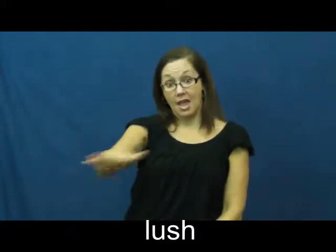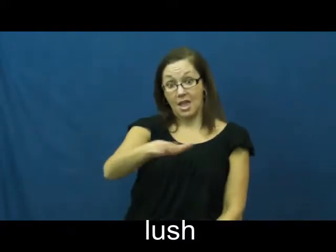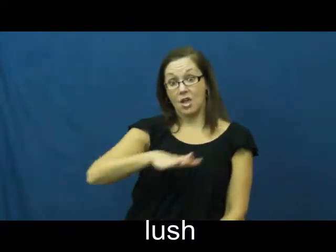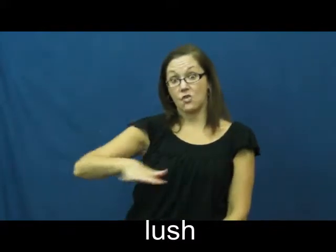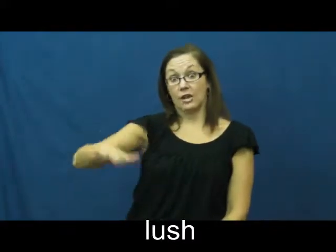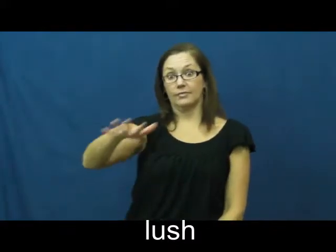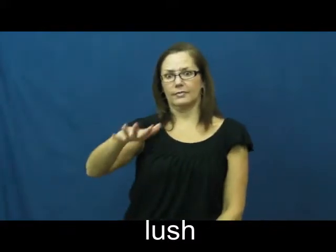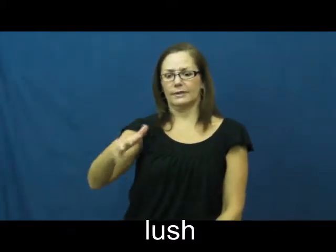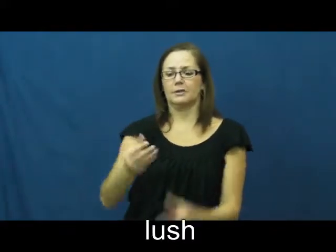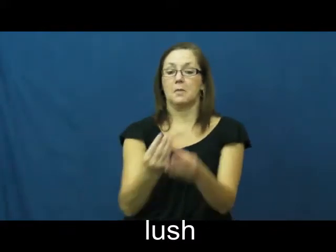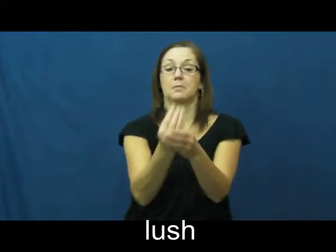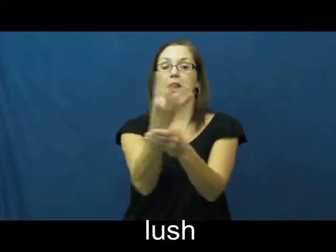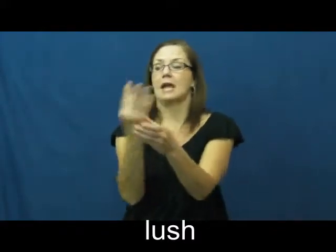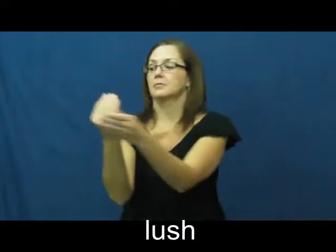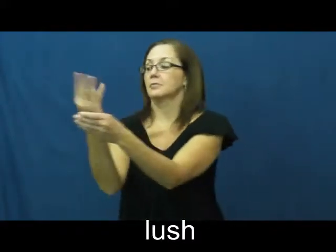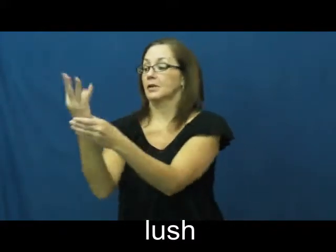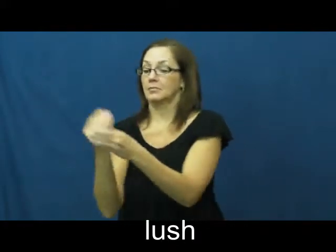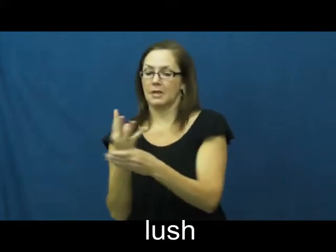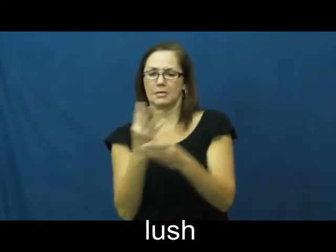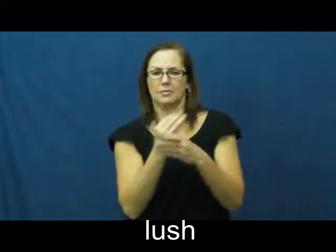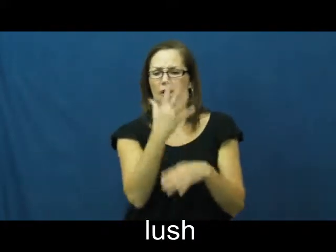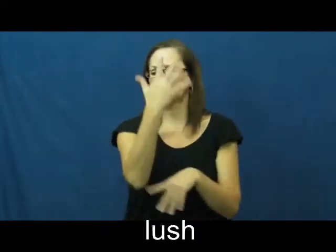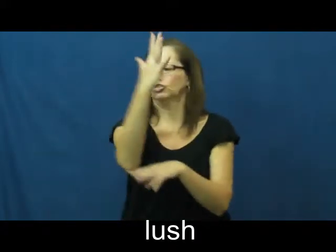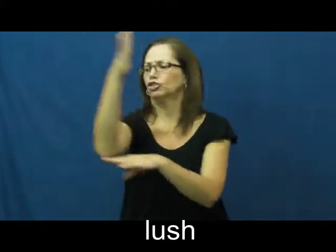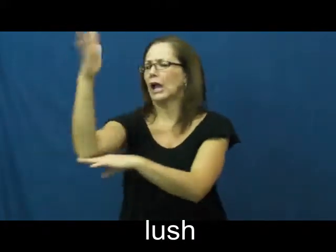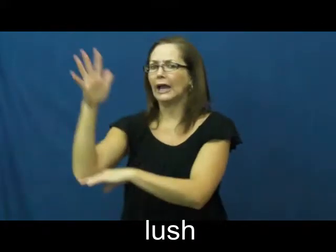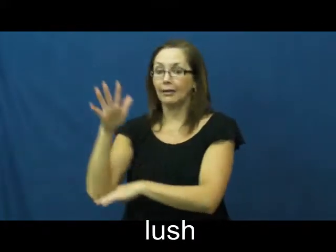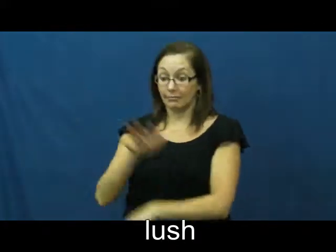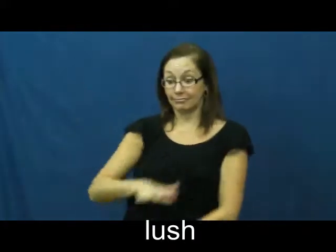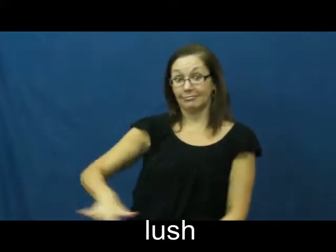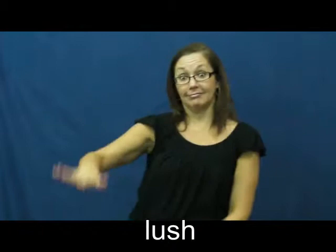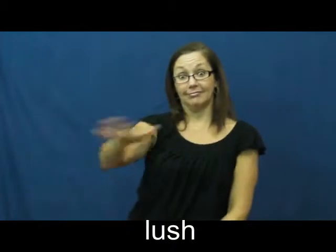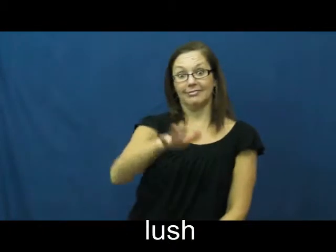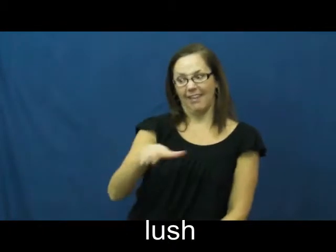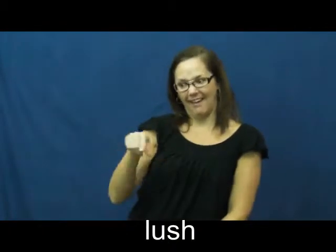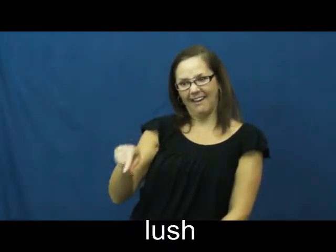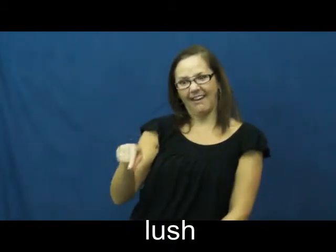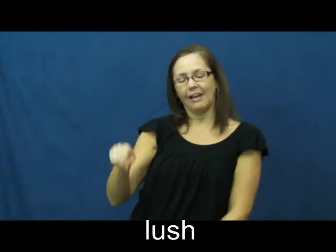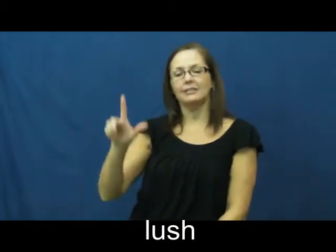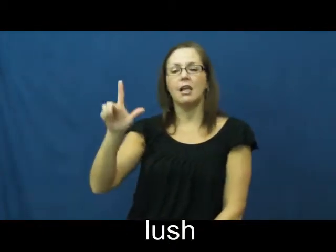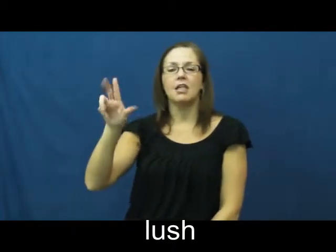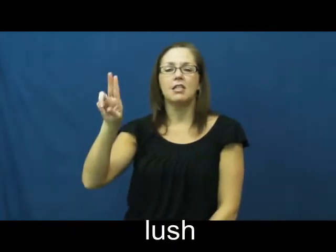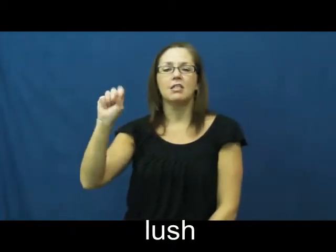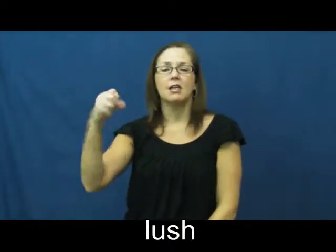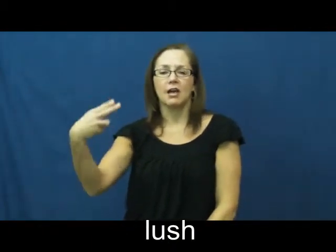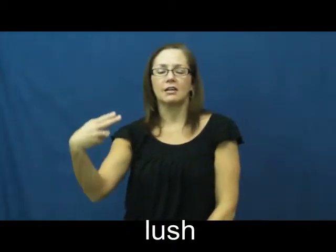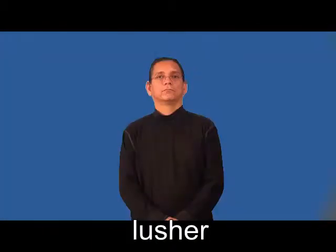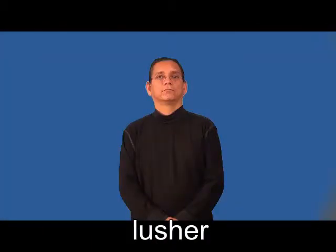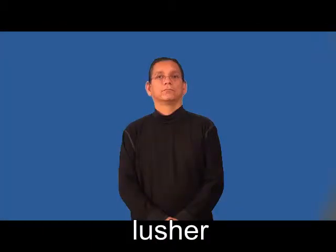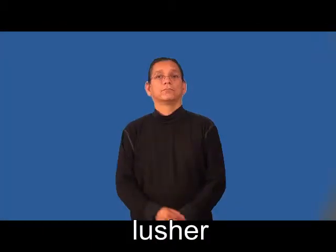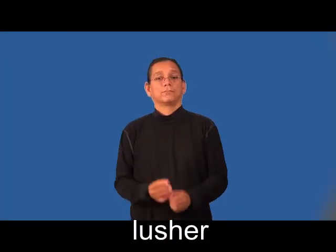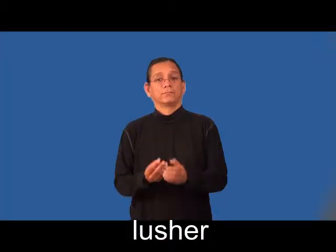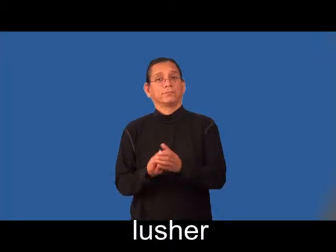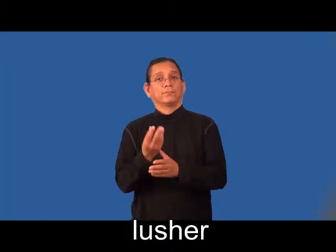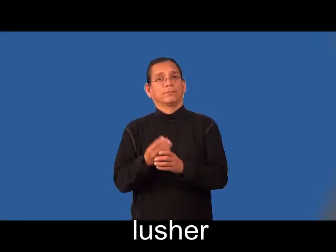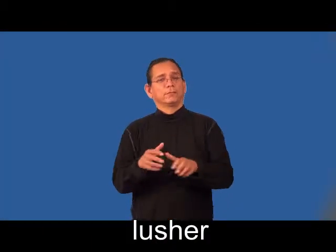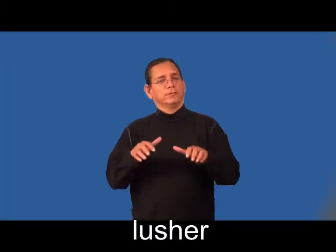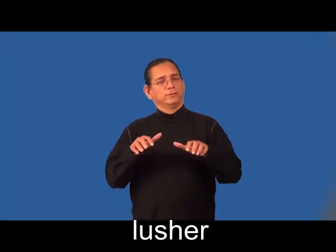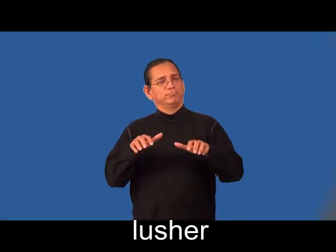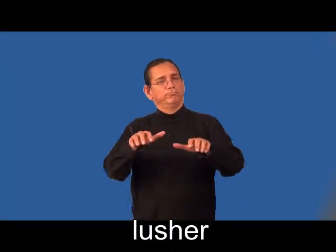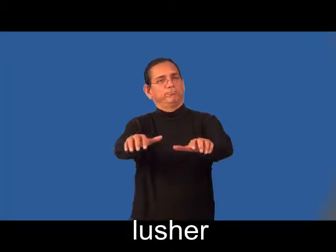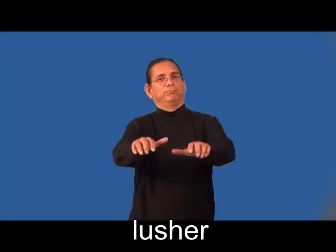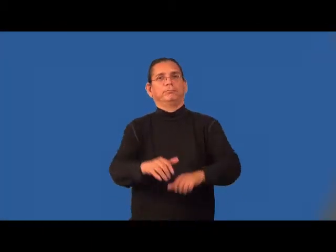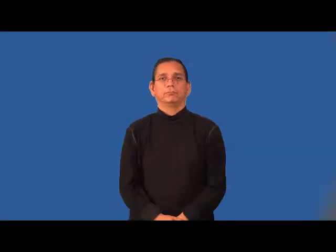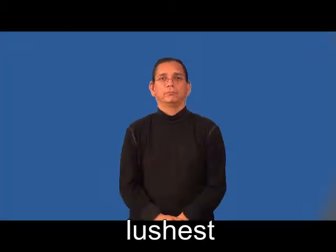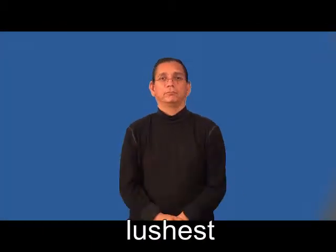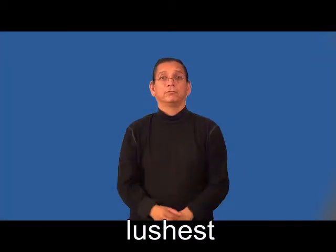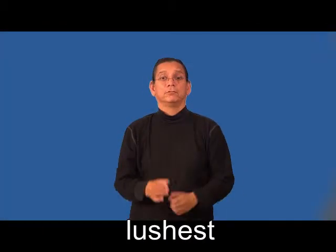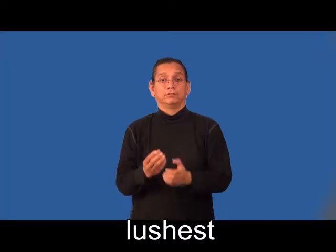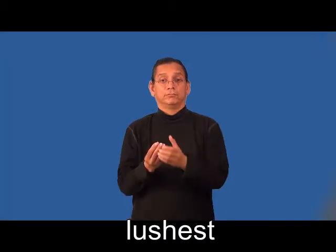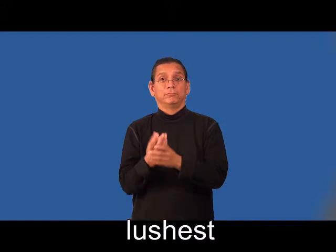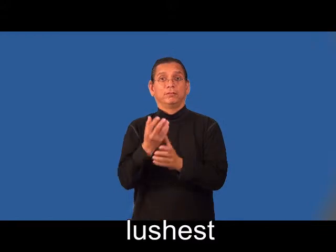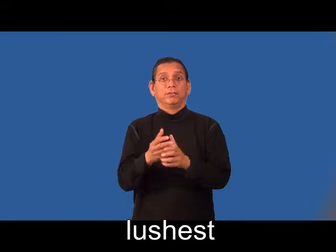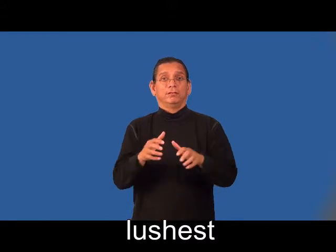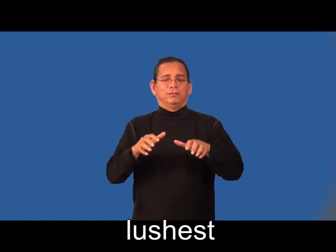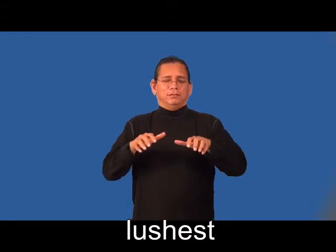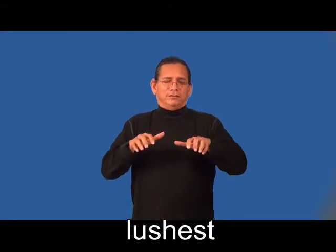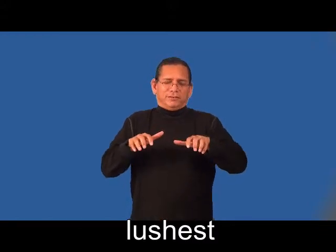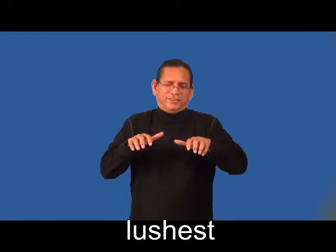lusher,lushest